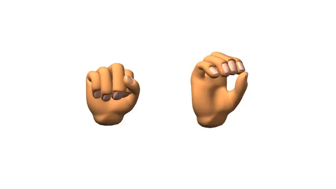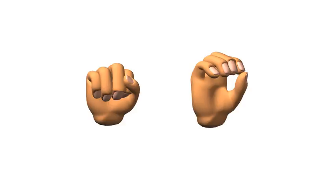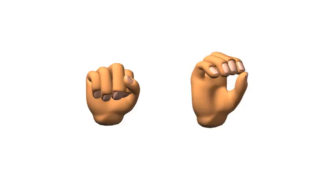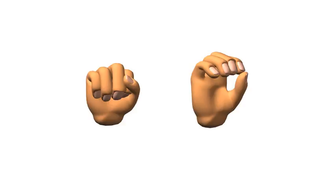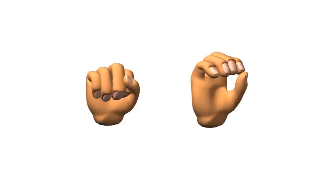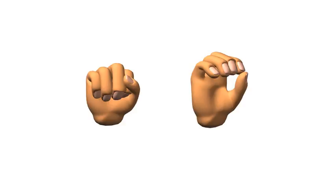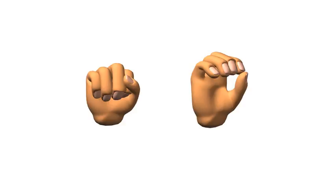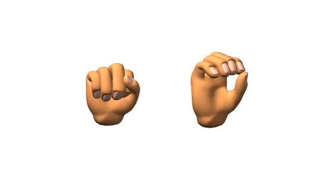so-fs